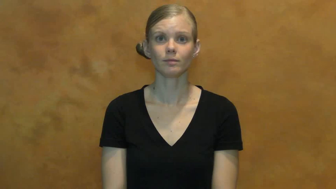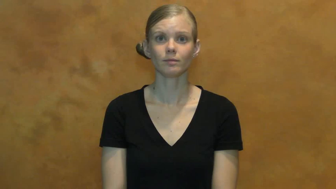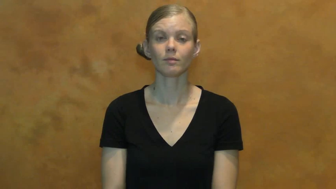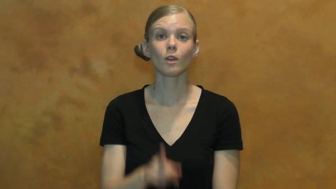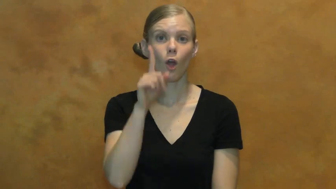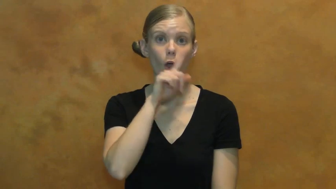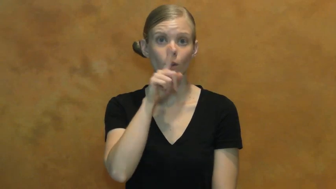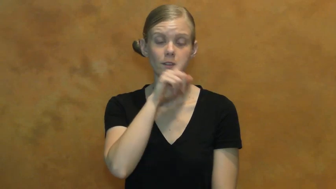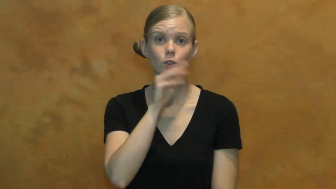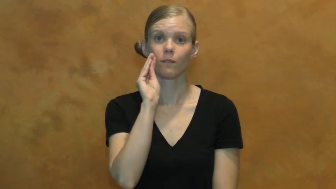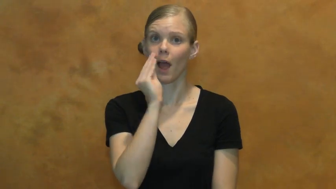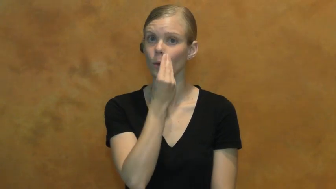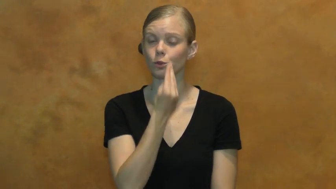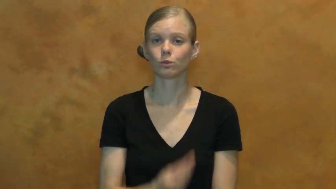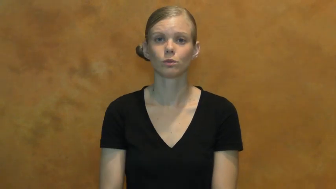artificial flowers